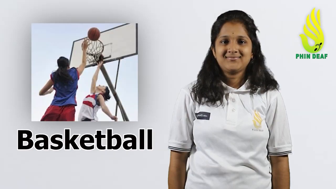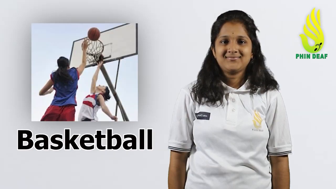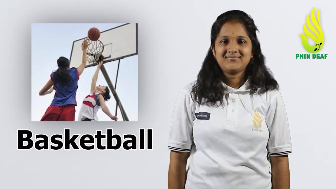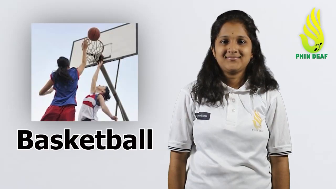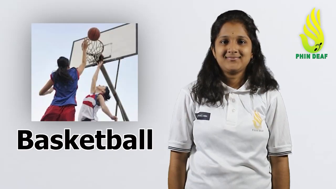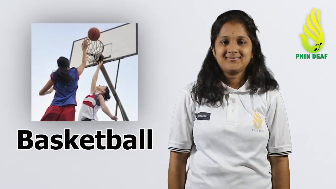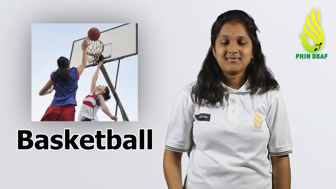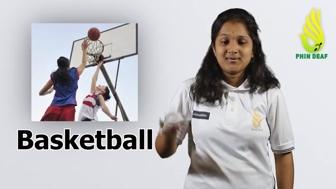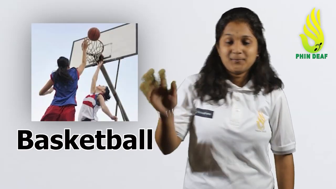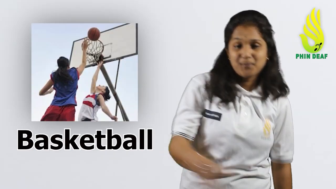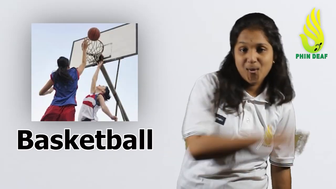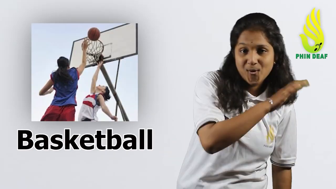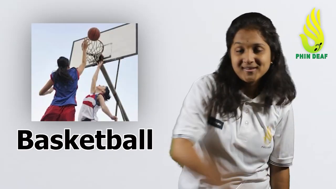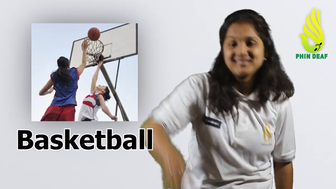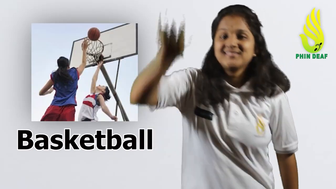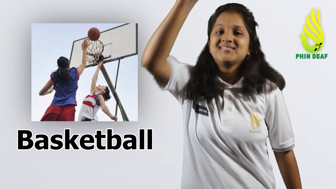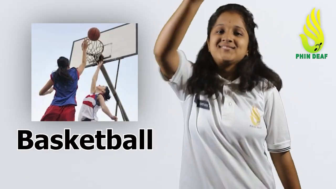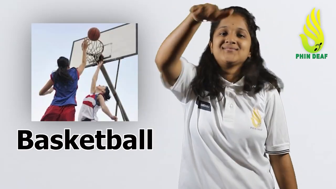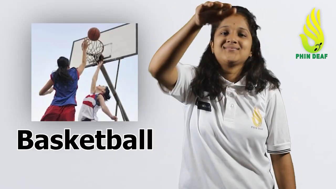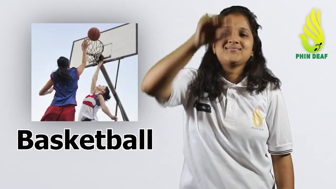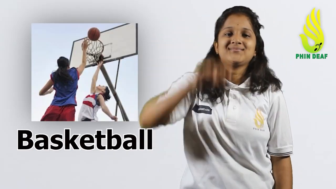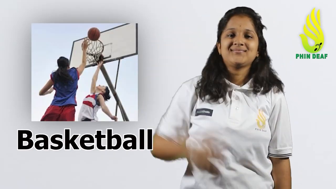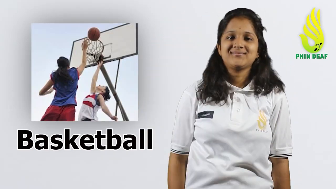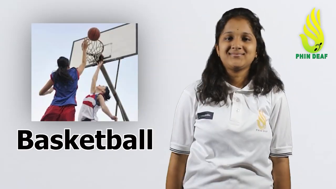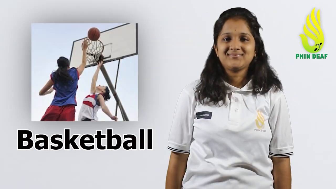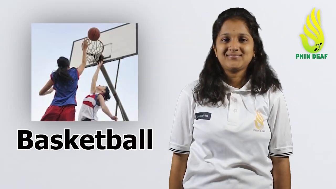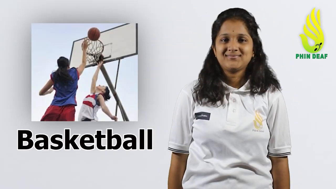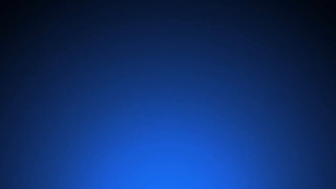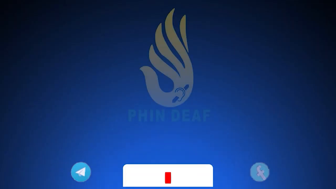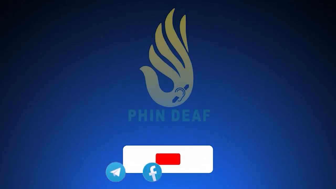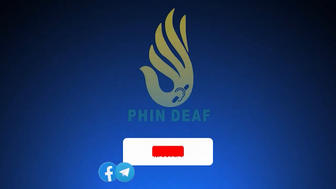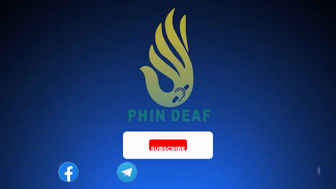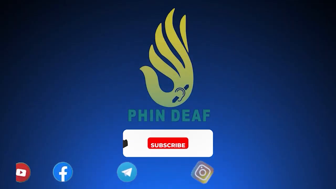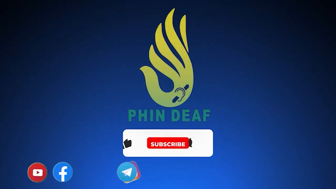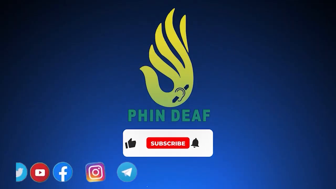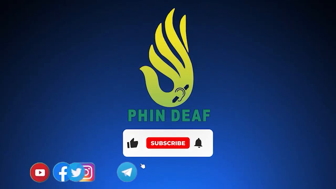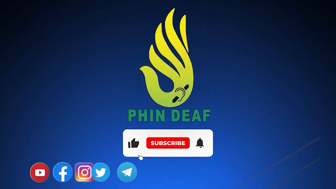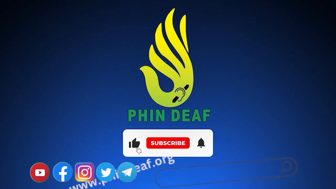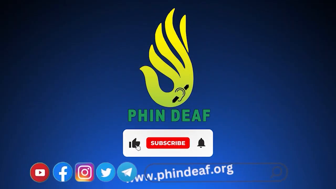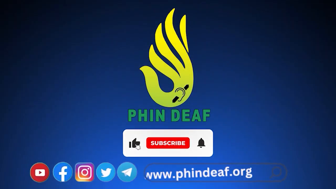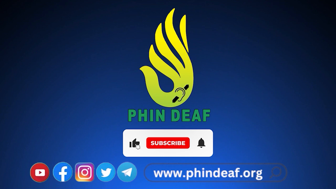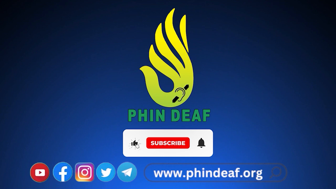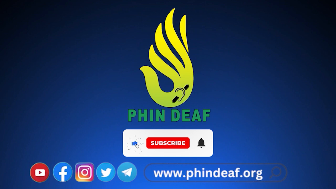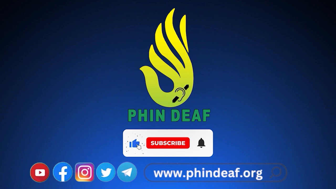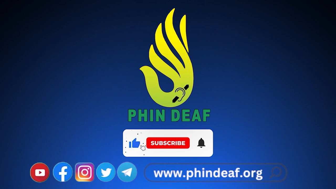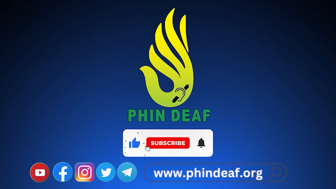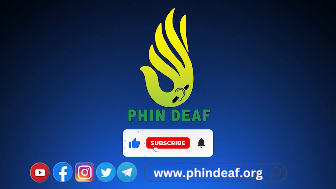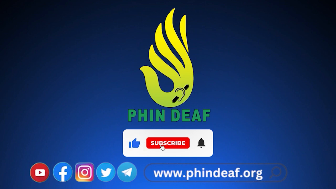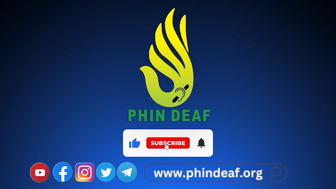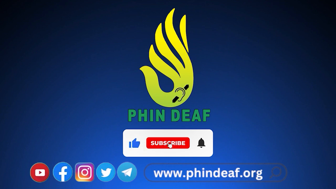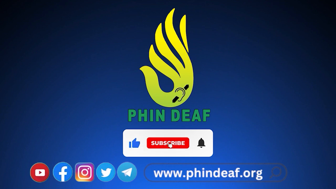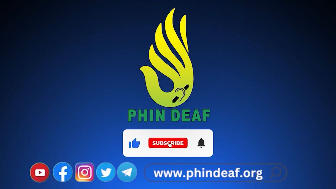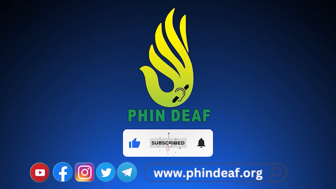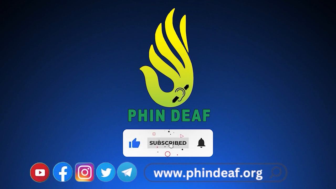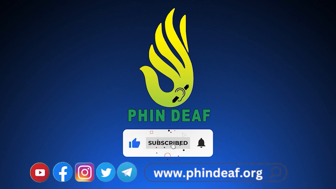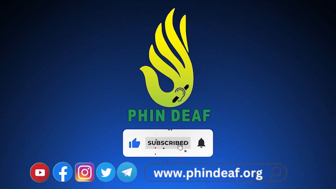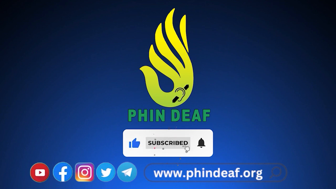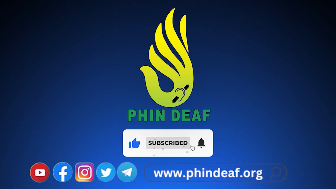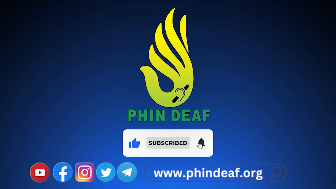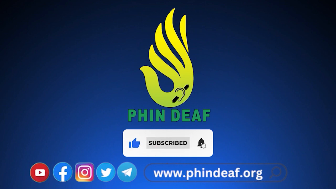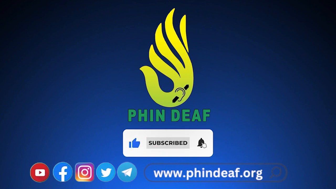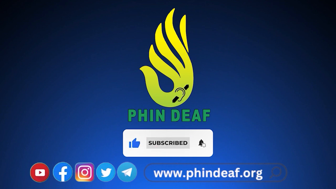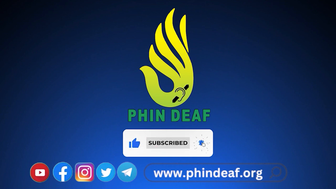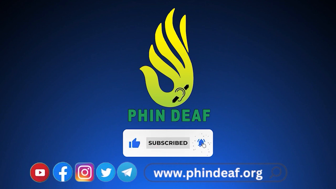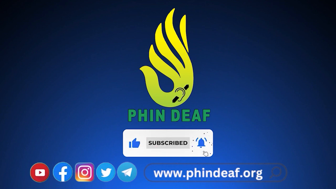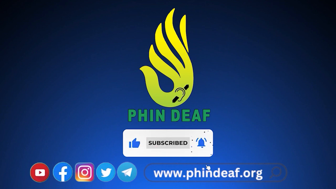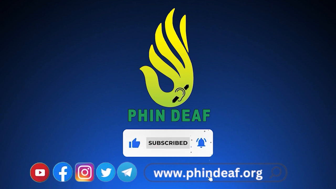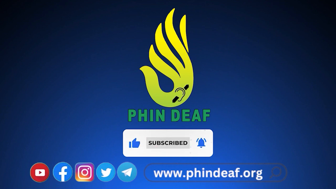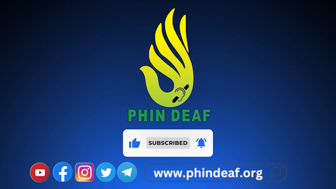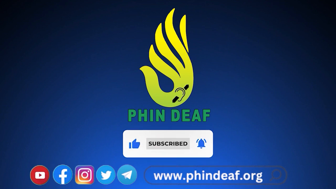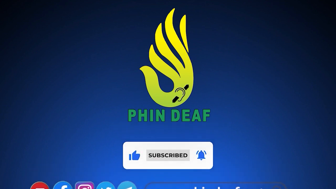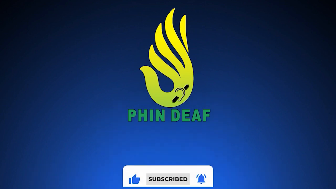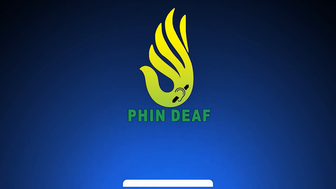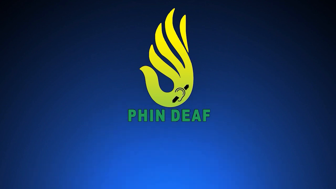Basketball